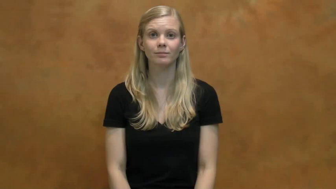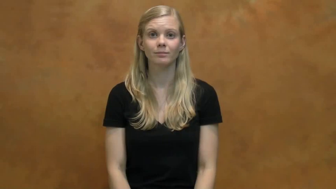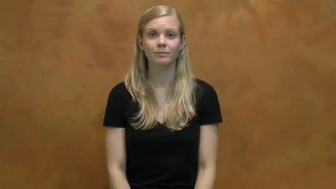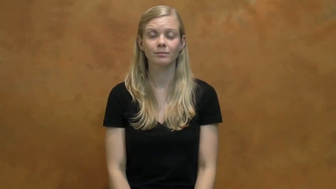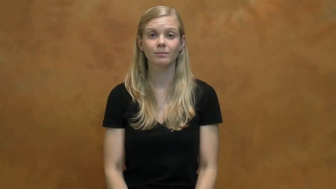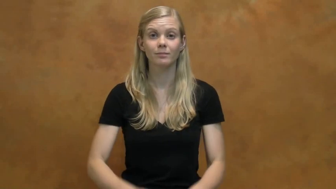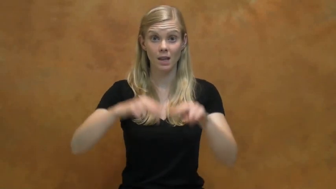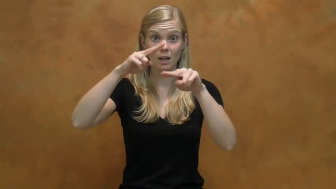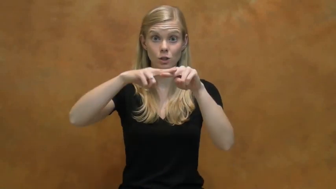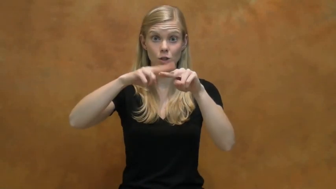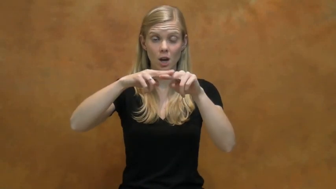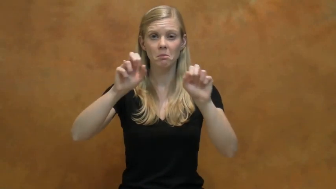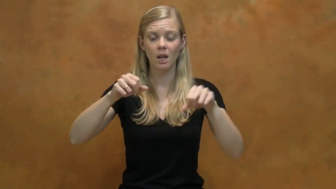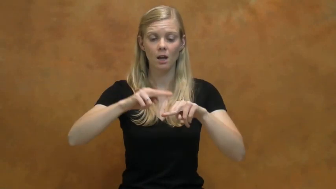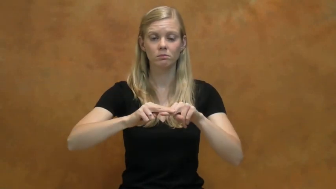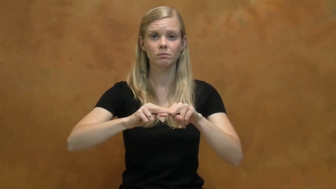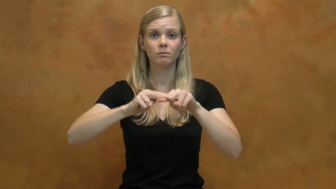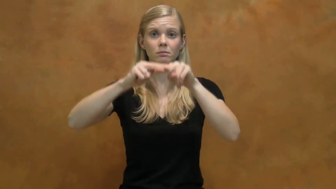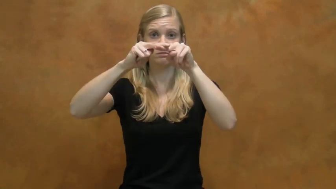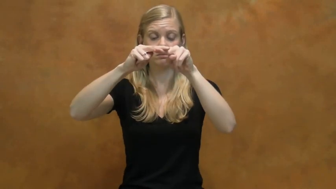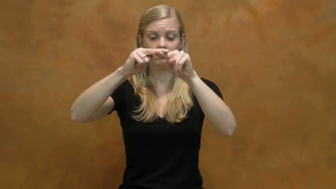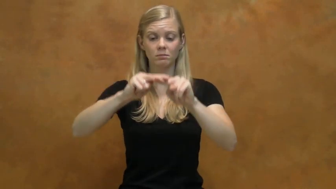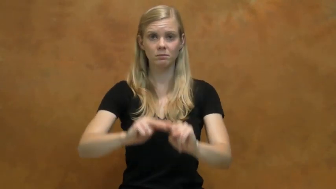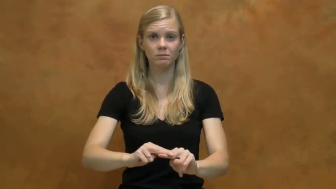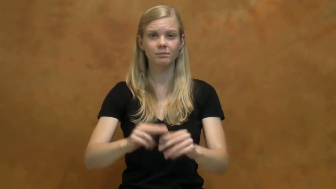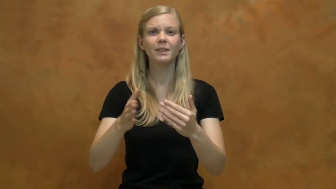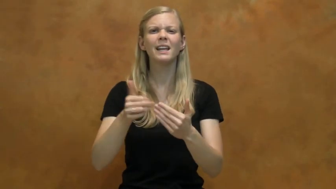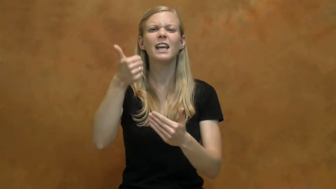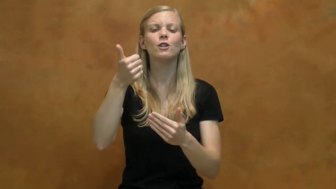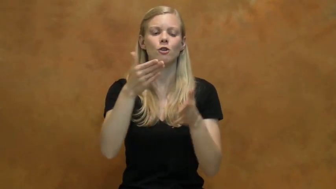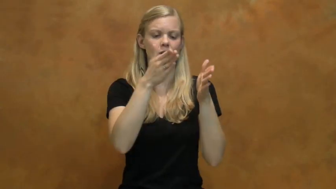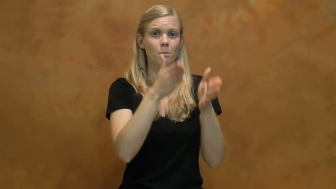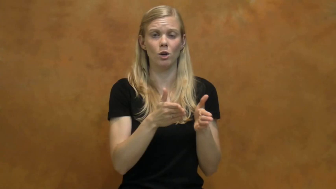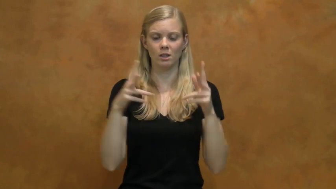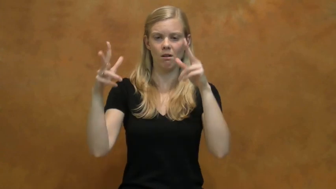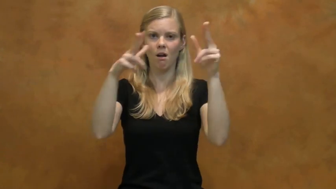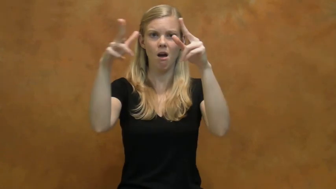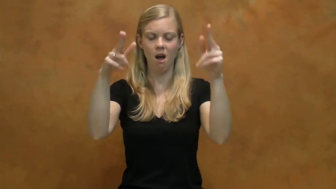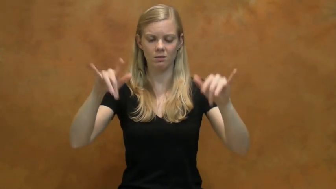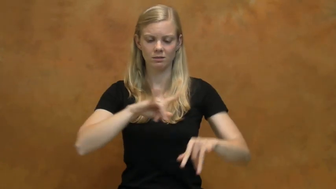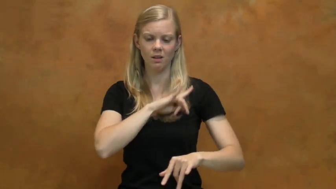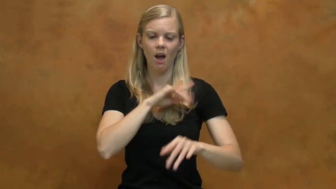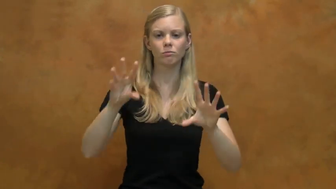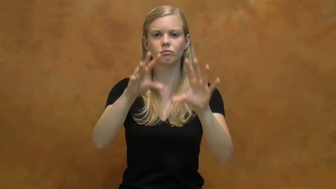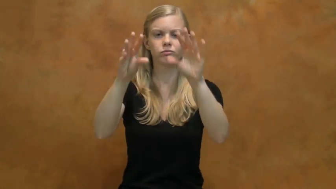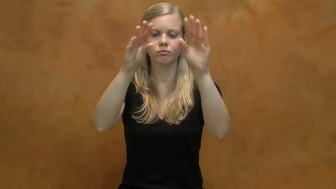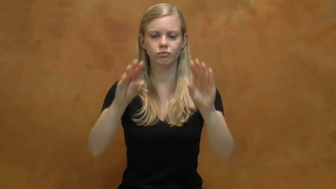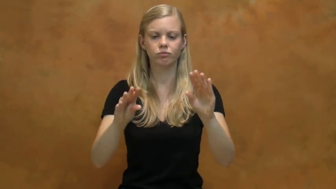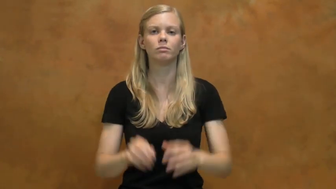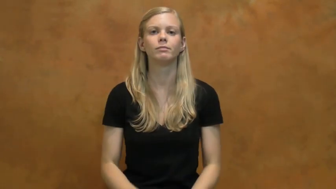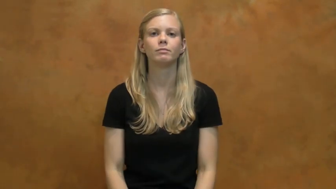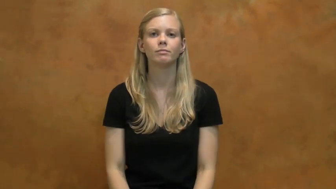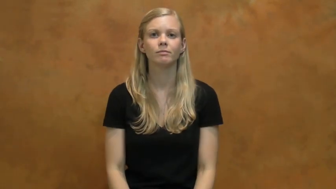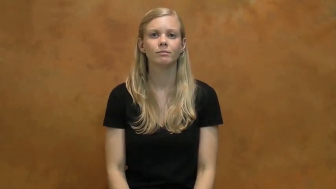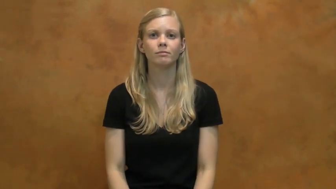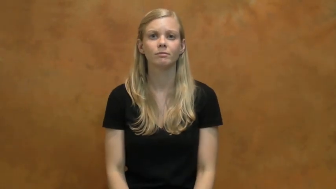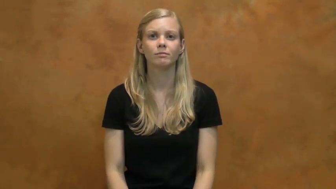hairdressing chair,barber cahir